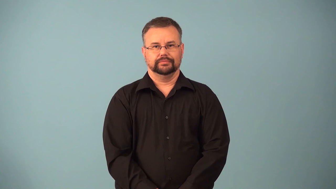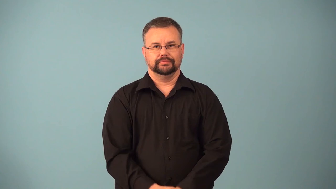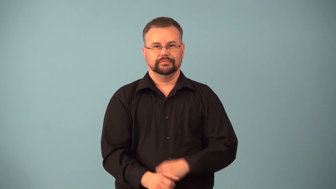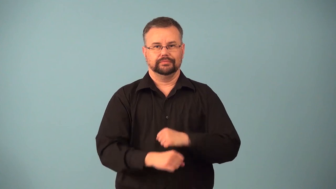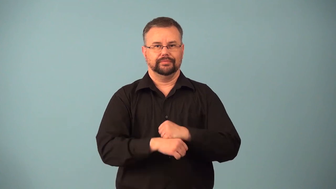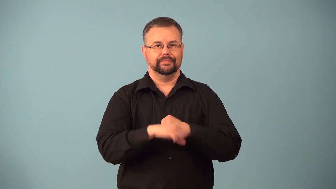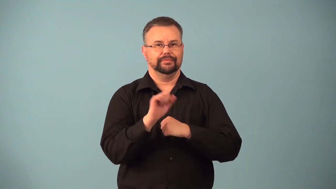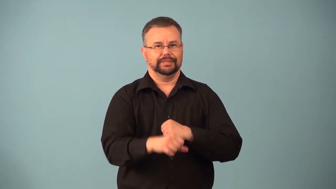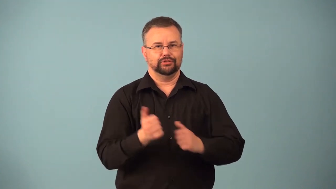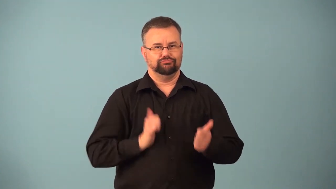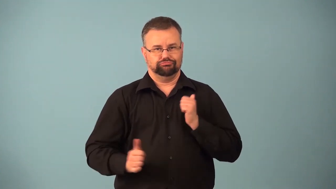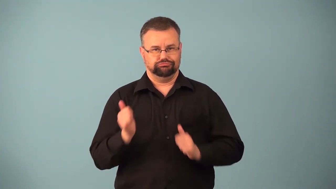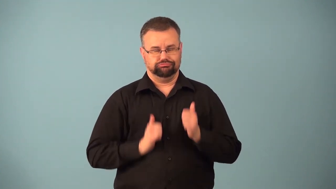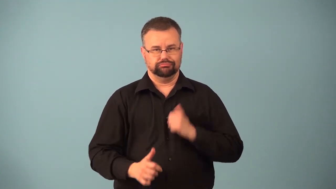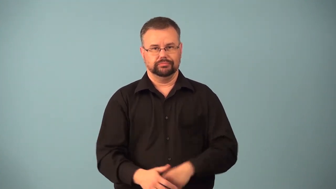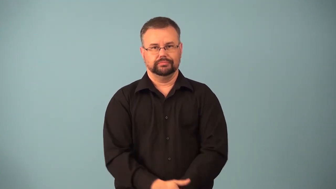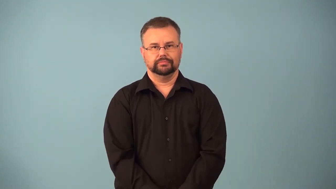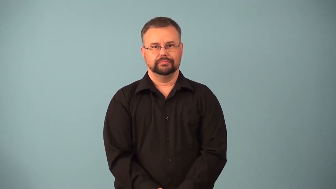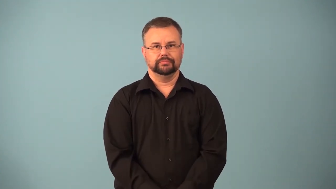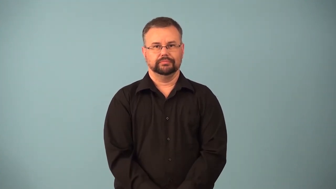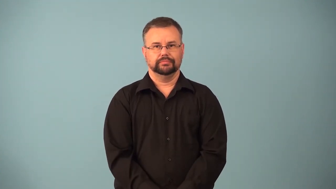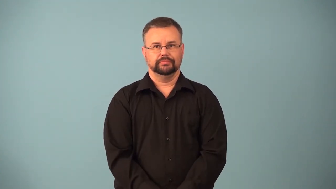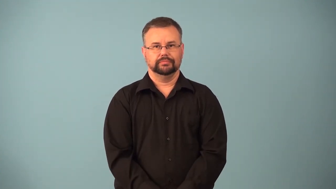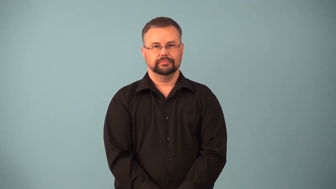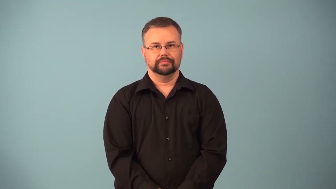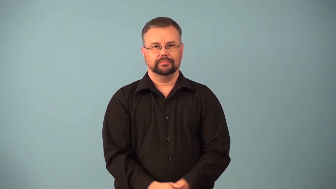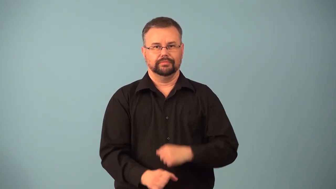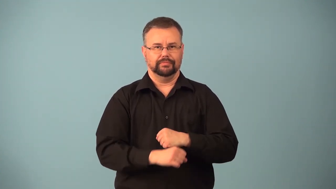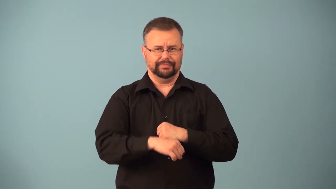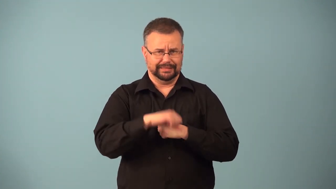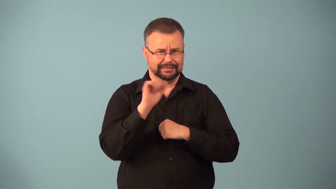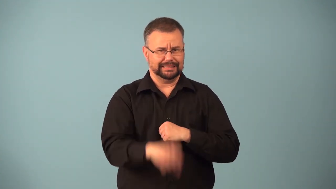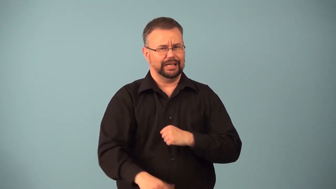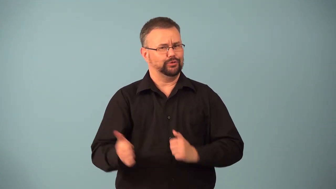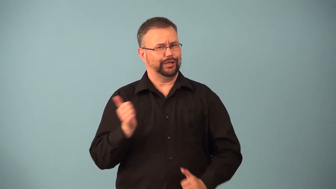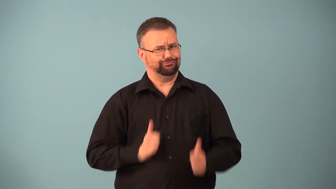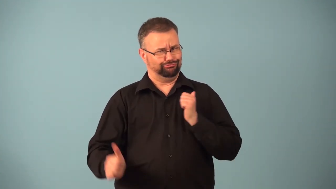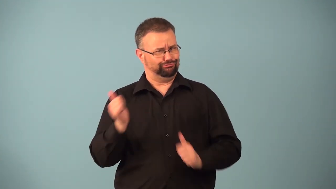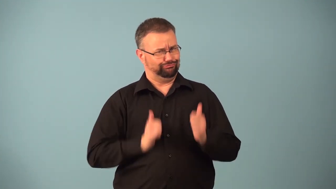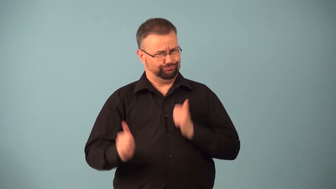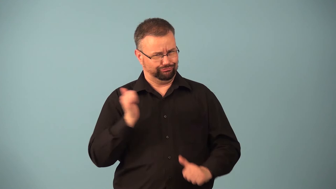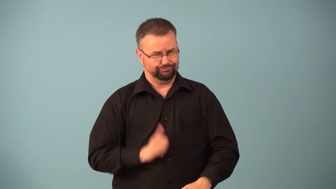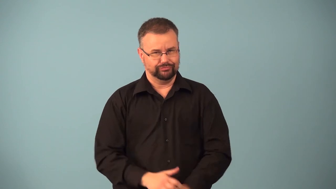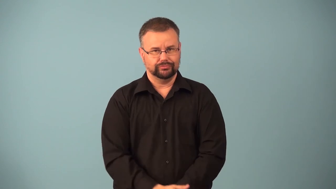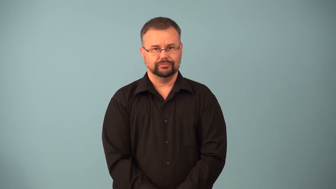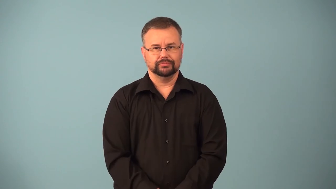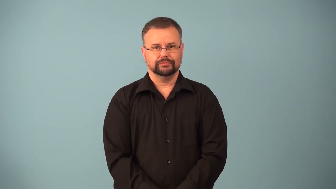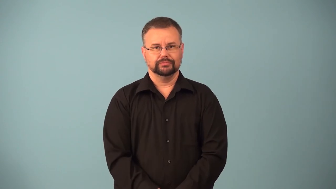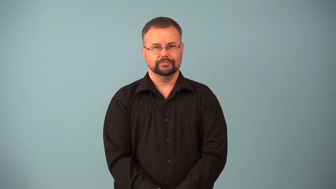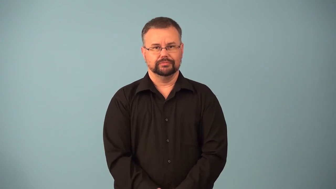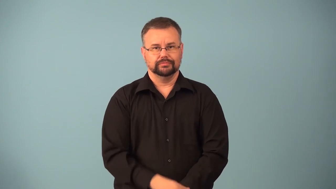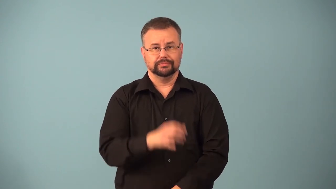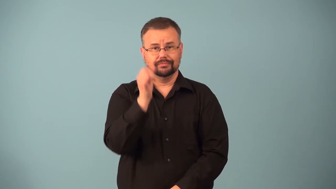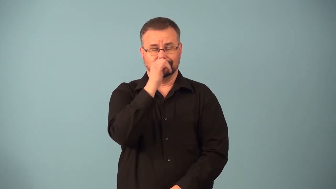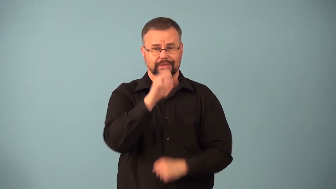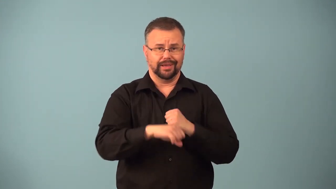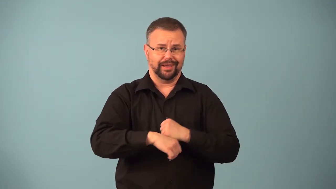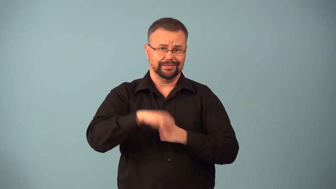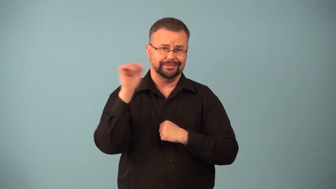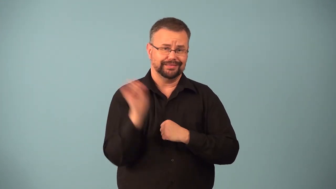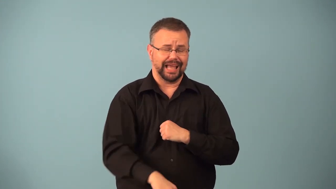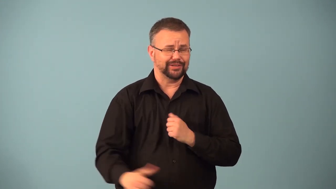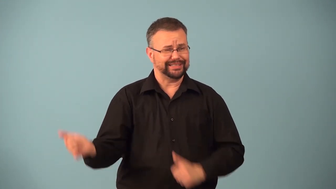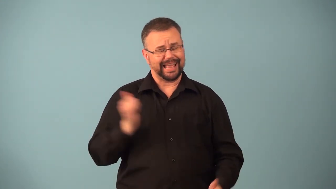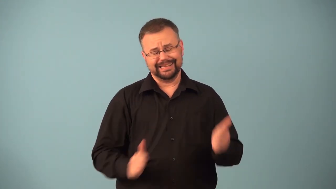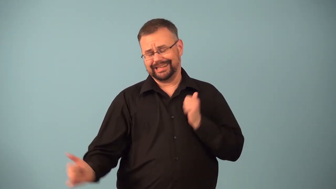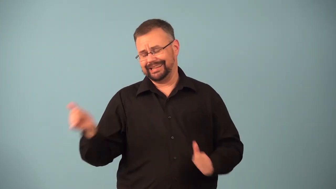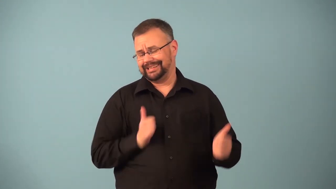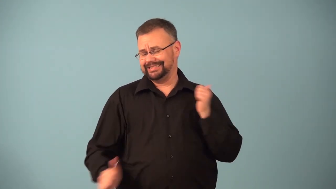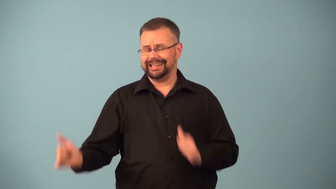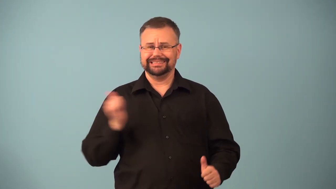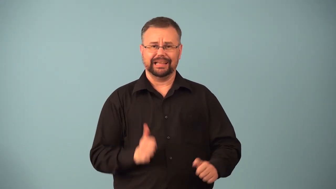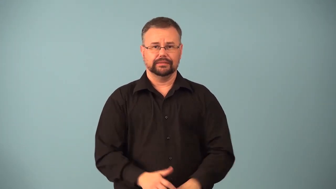hammy,hammier,hammiest